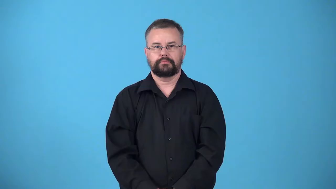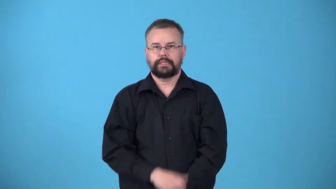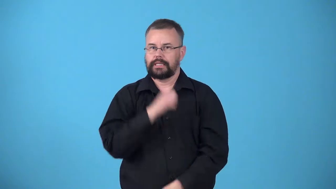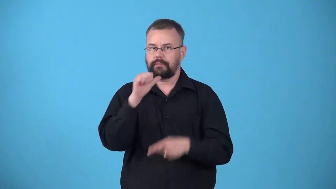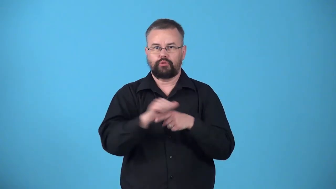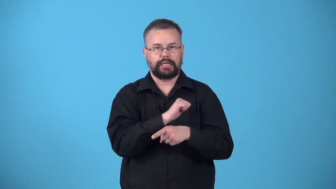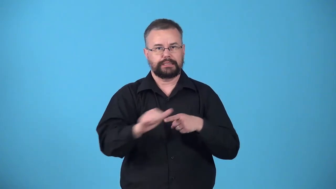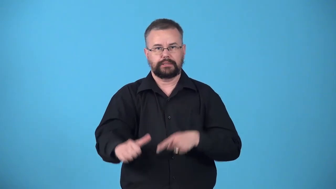unpracticed,unrehearsed